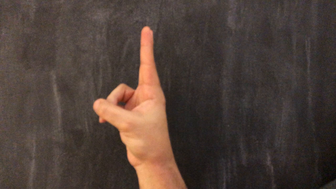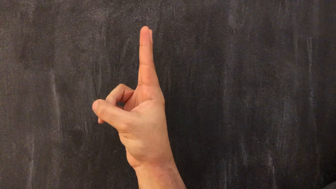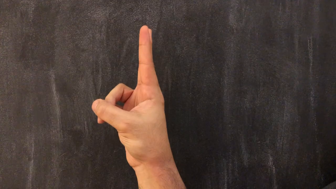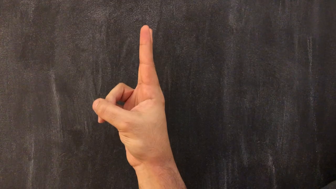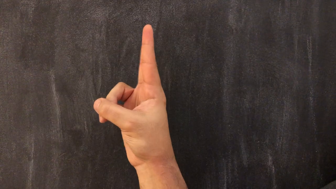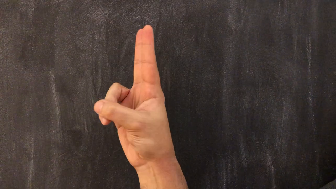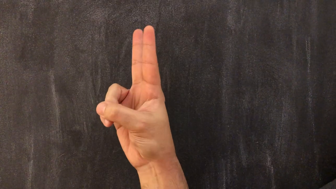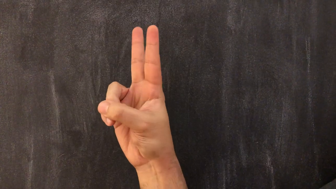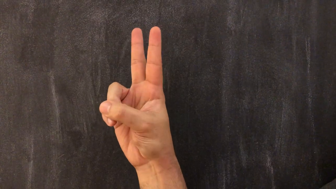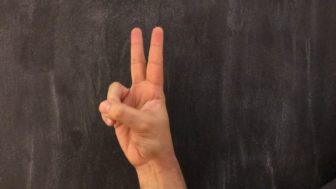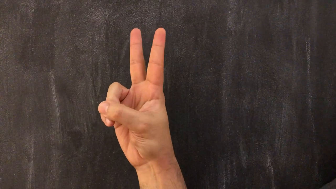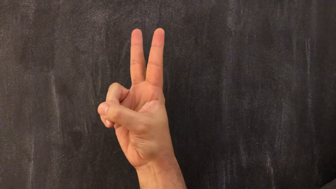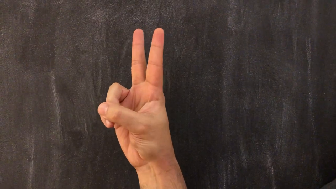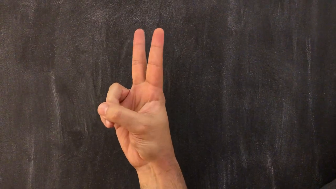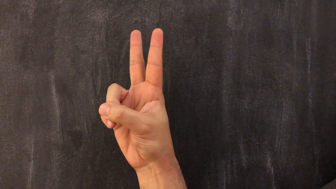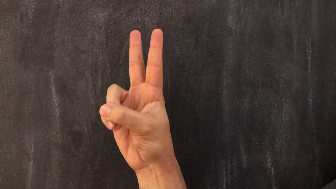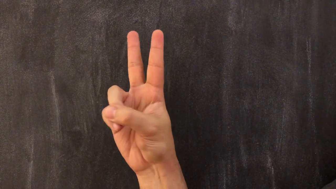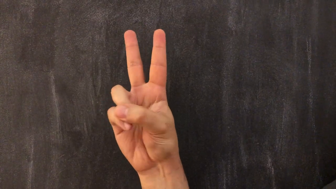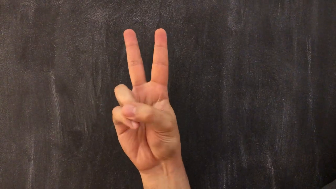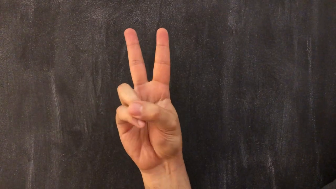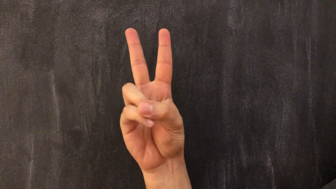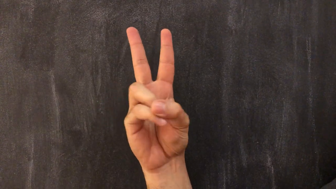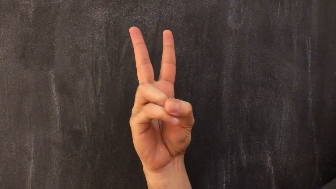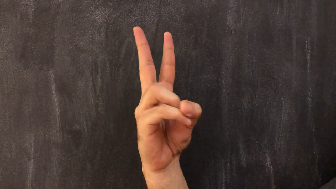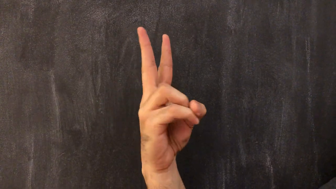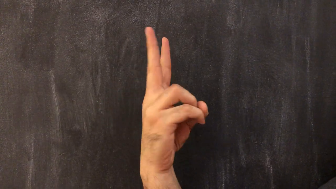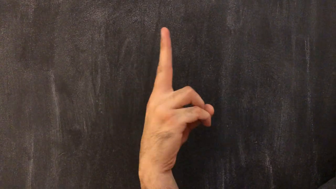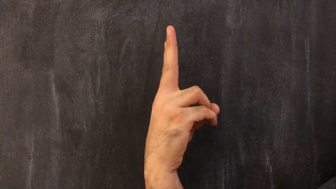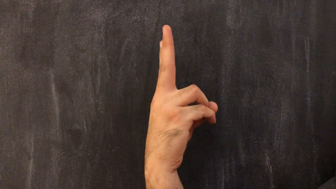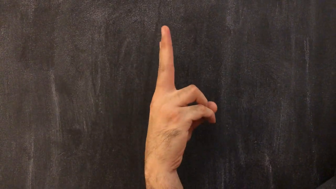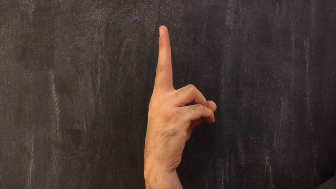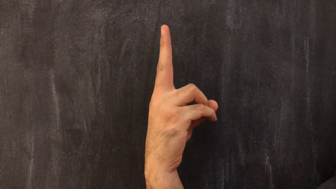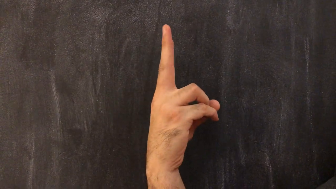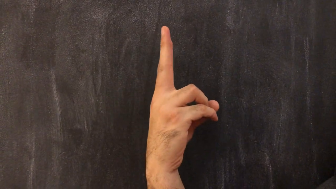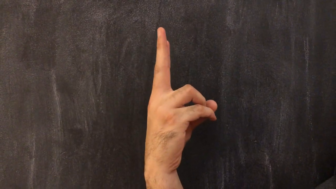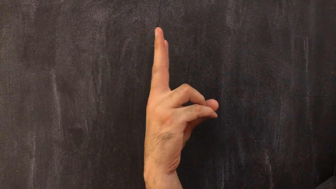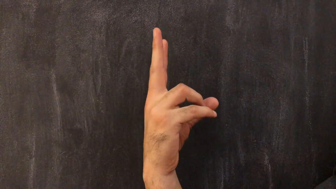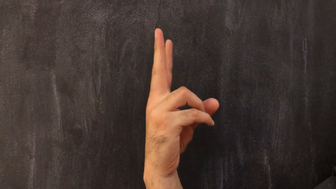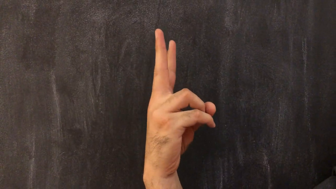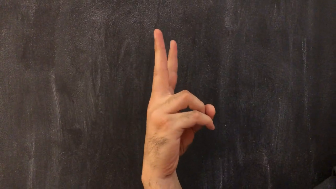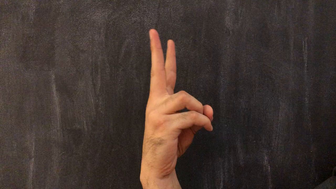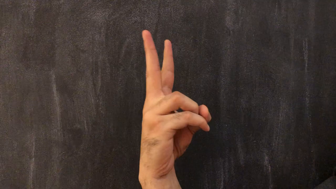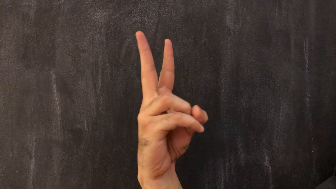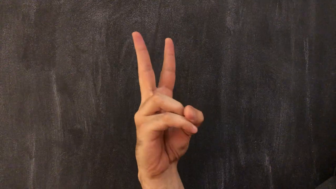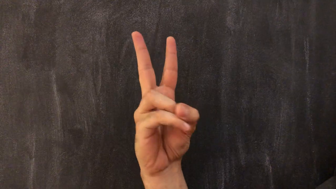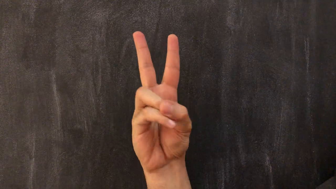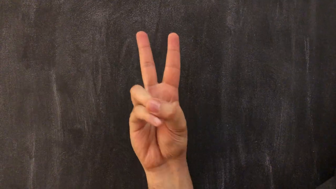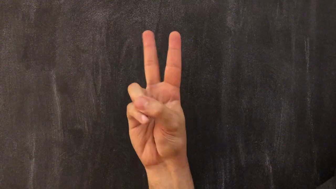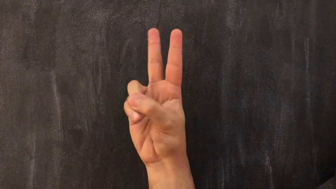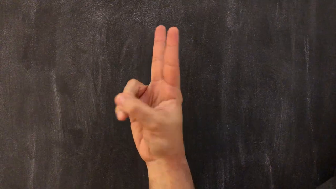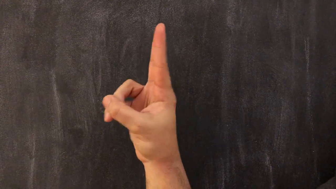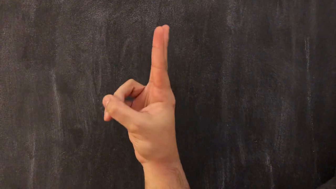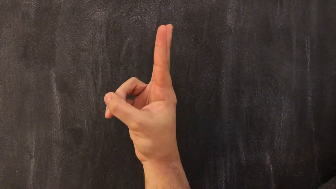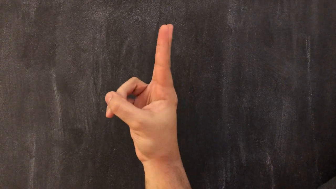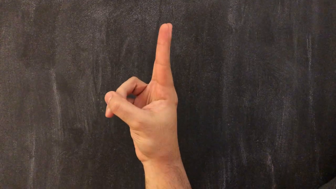Letter V